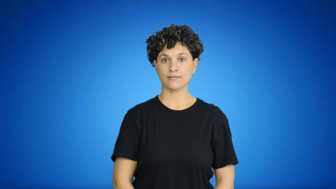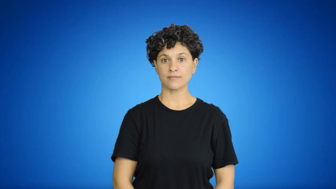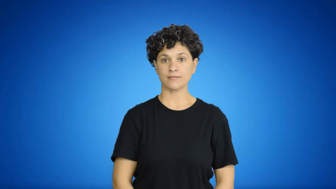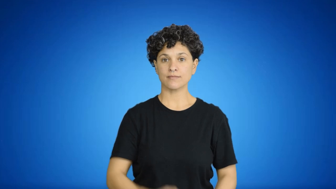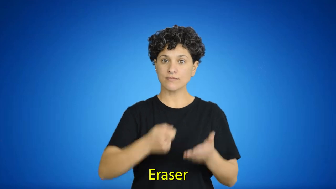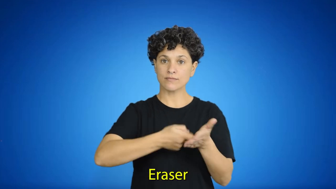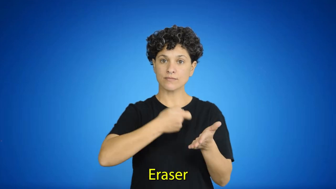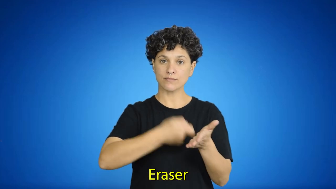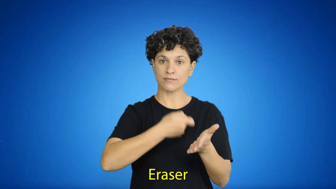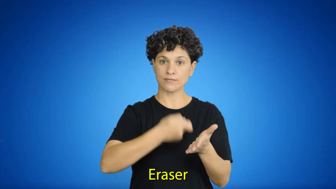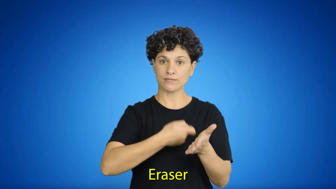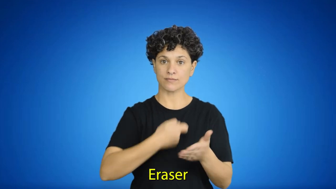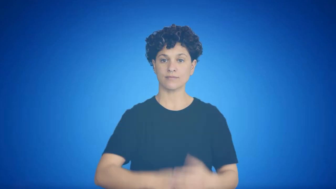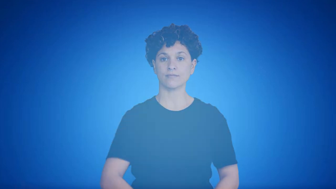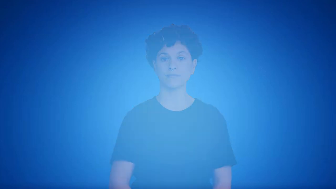Eraser